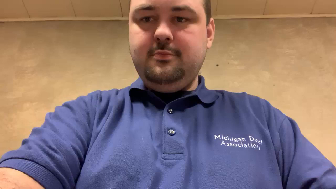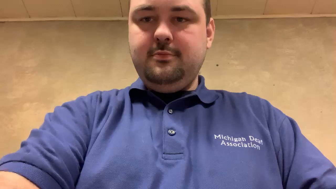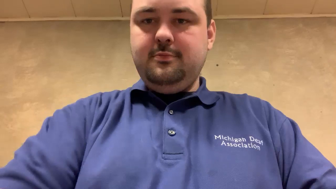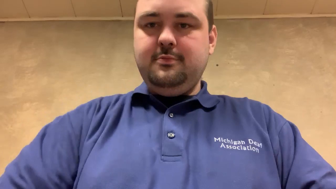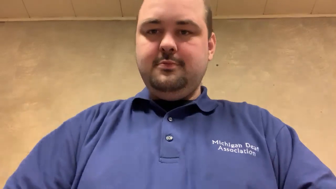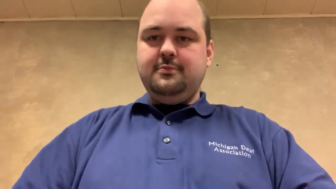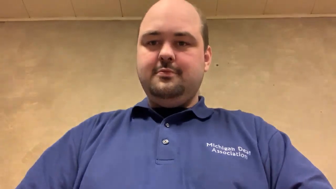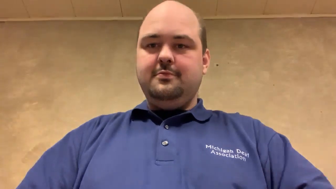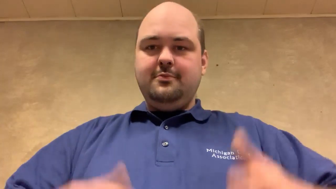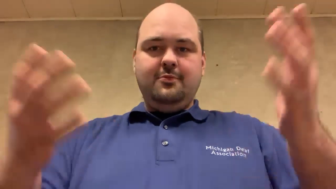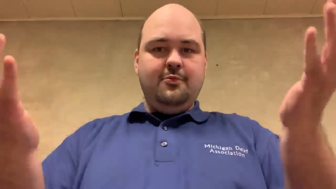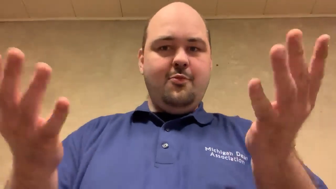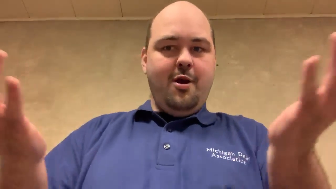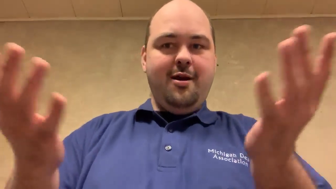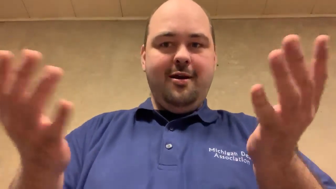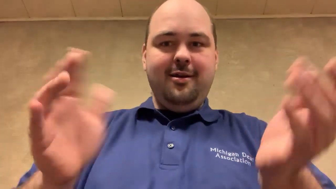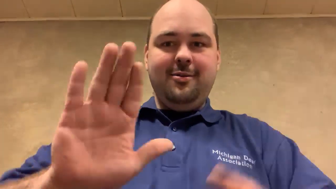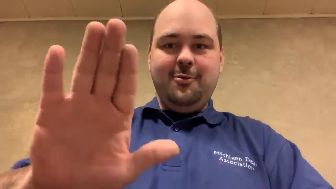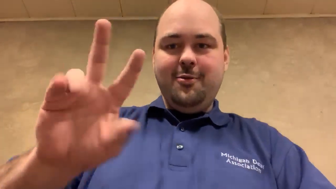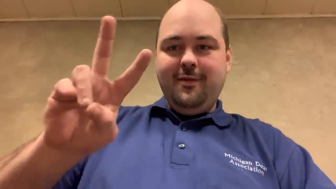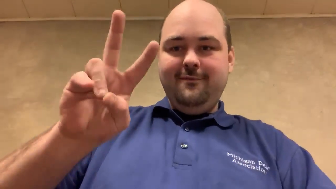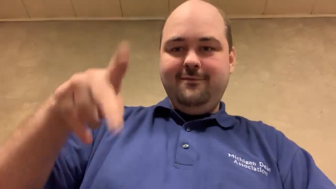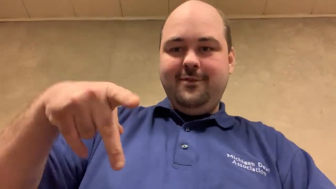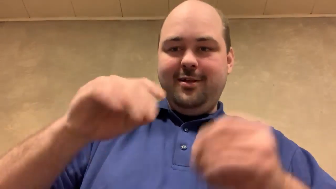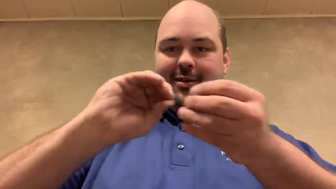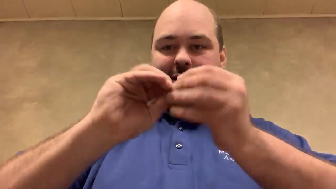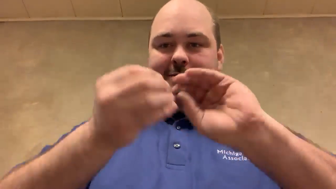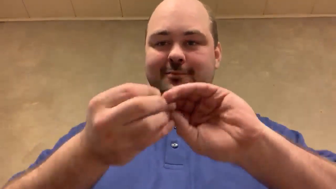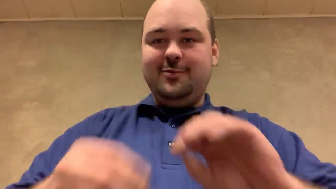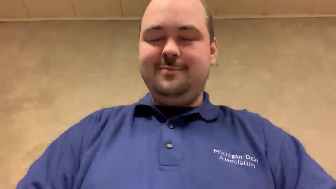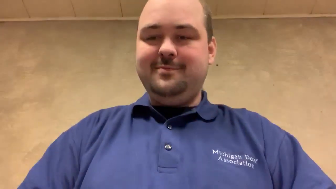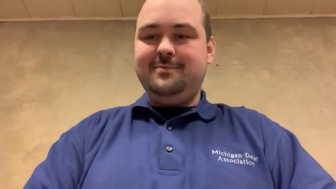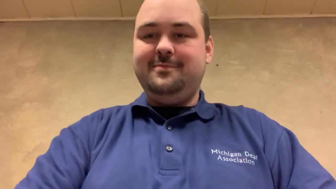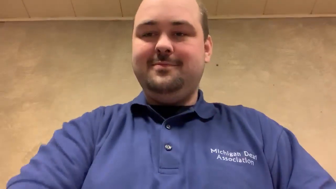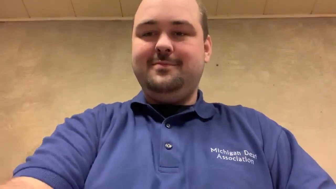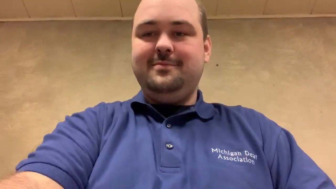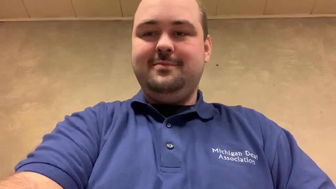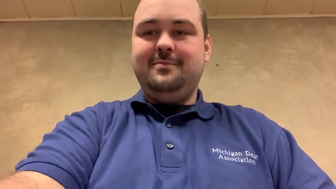What is your VP phone number?